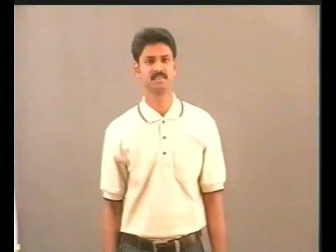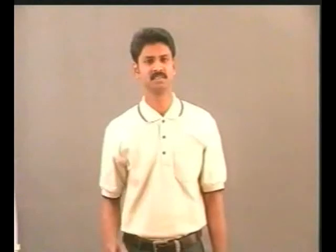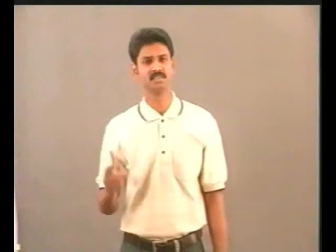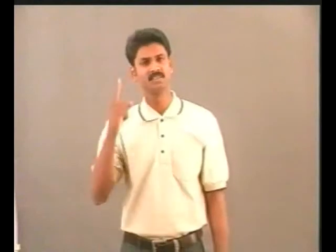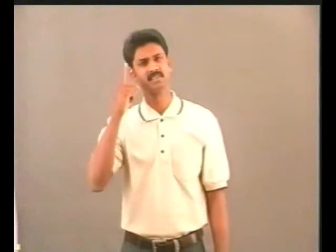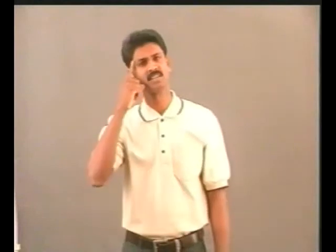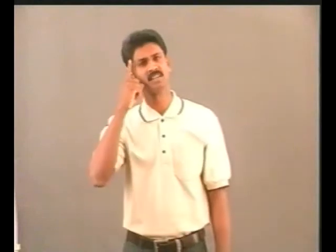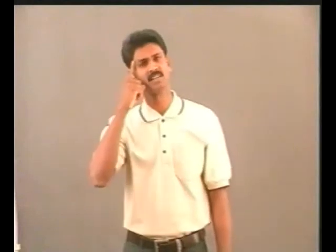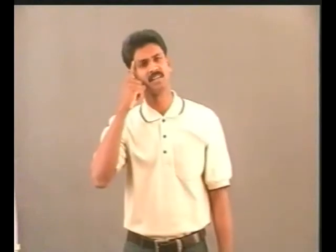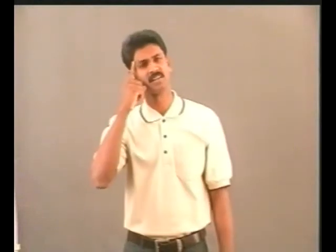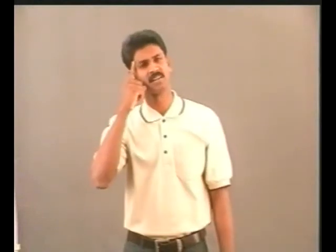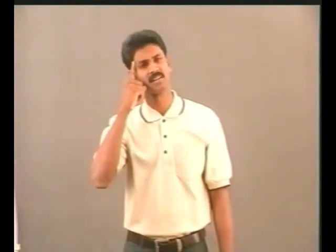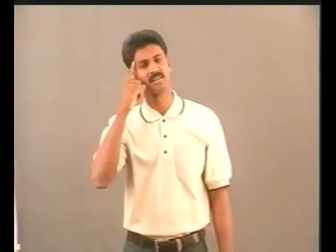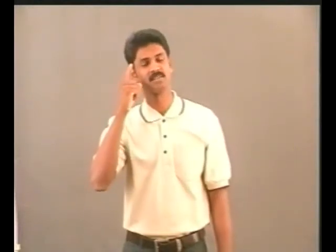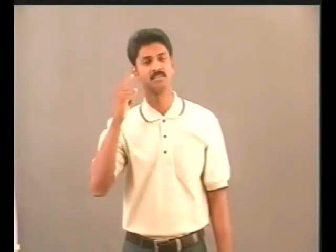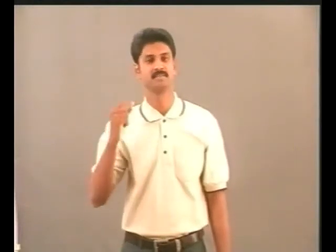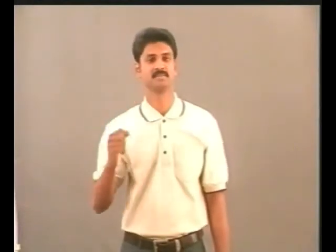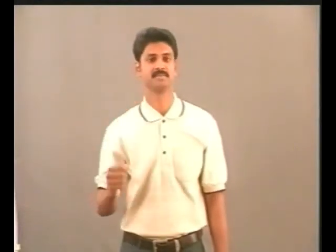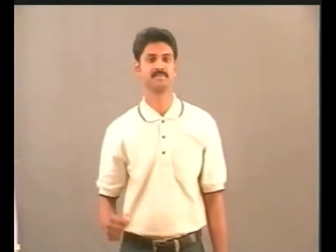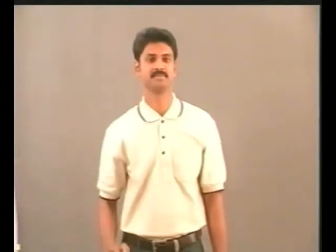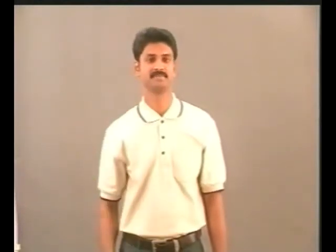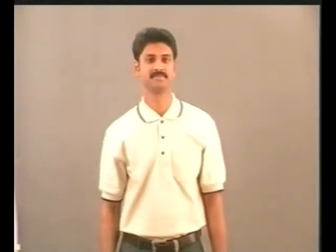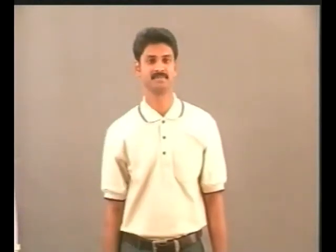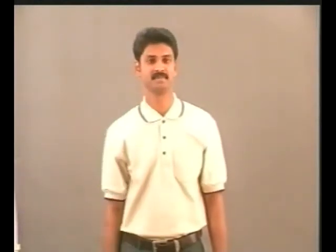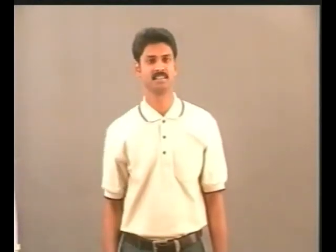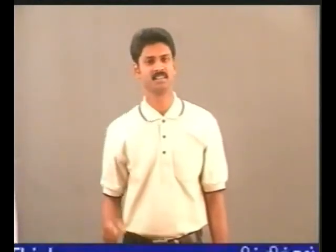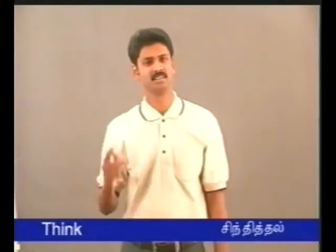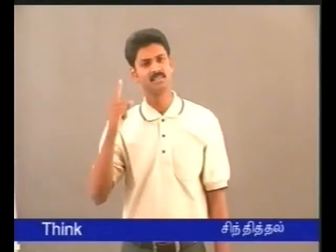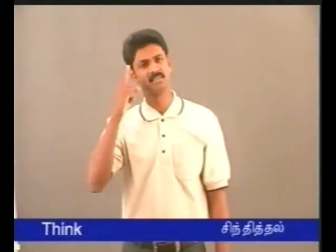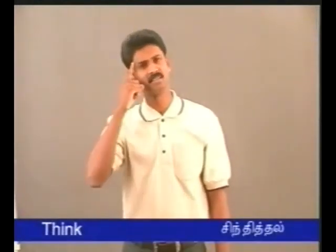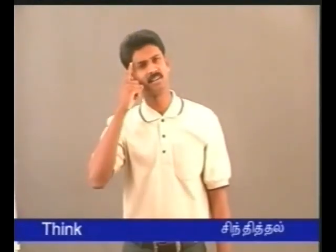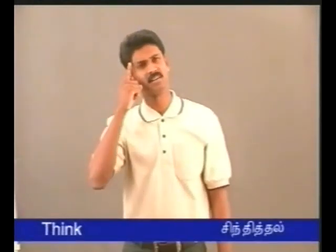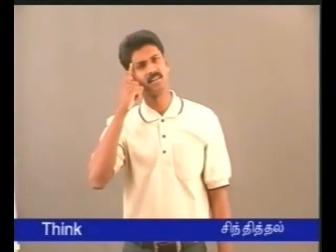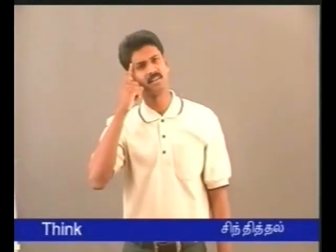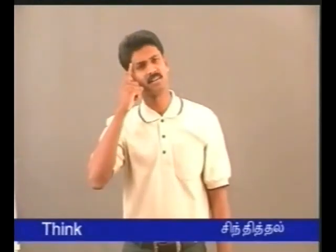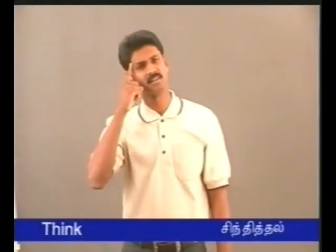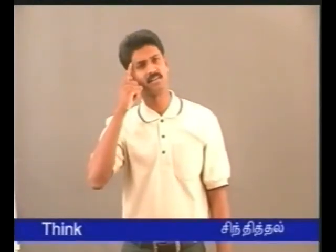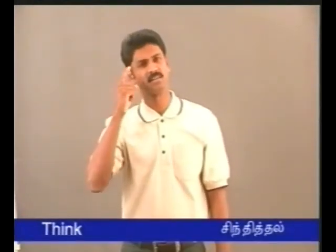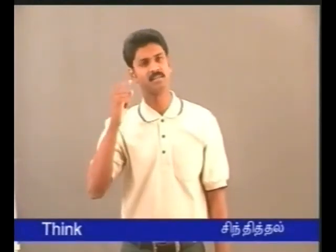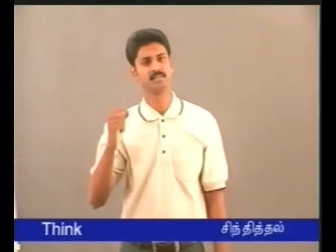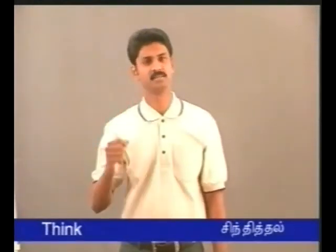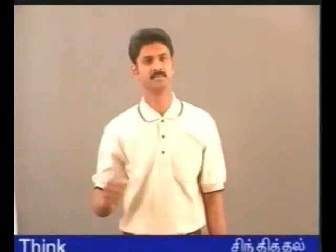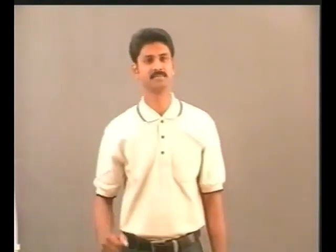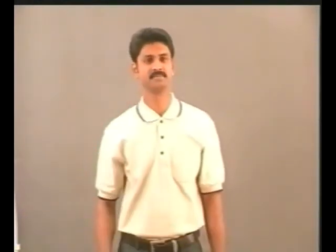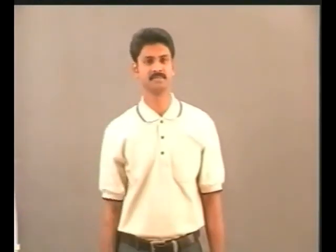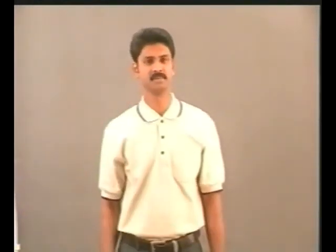think